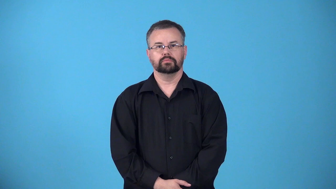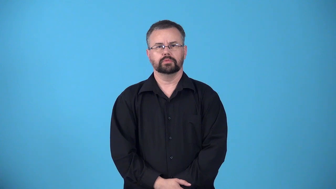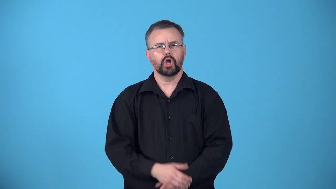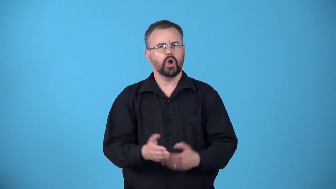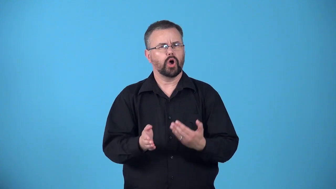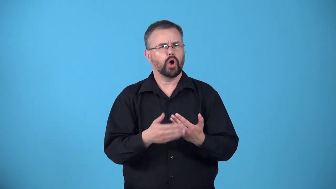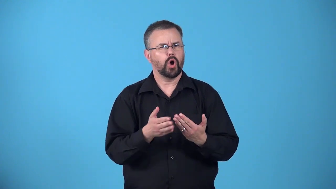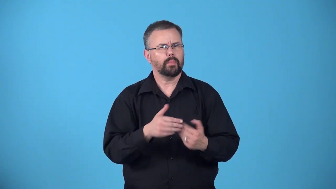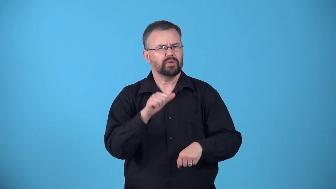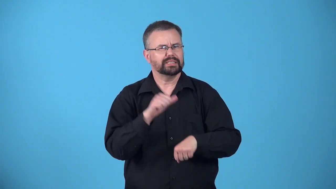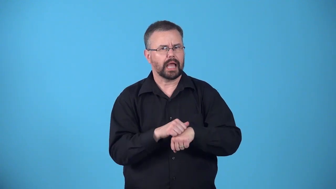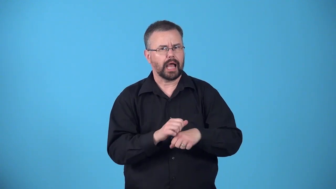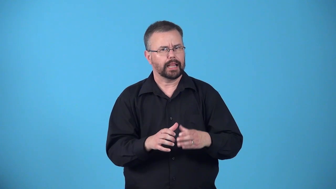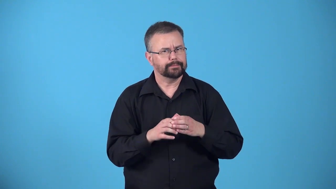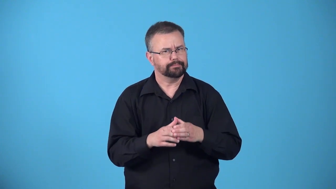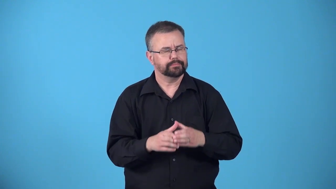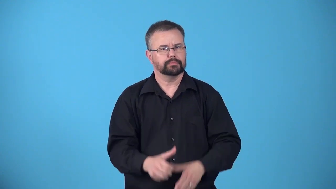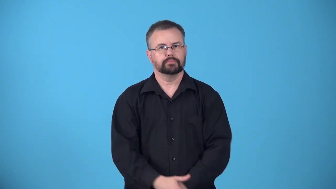semisolid